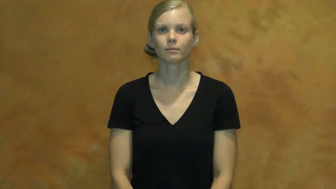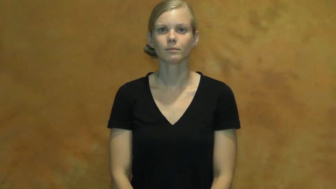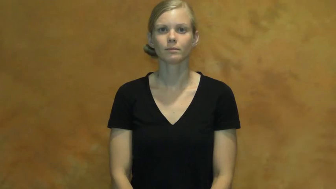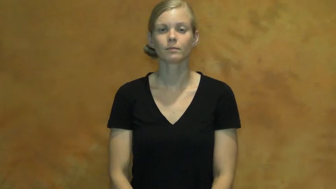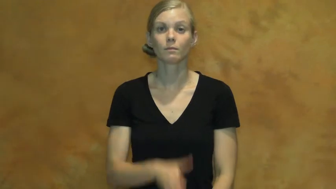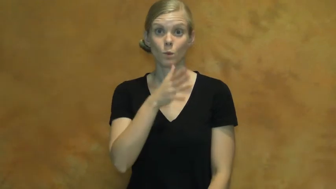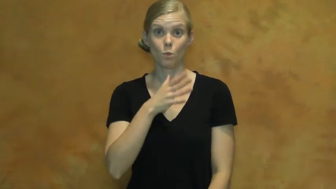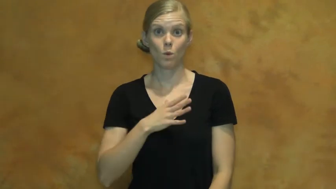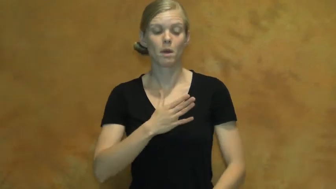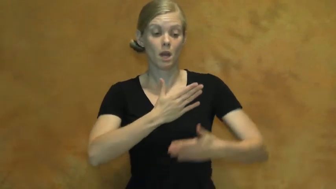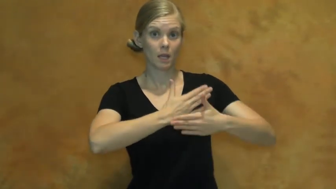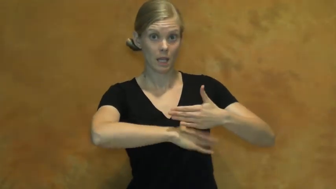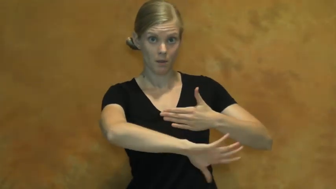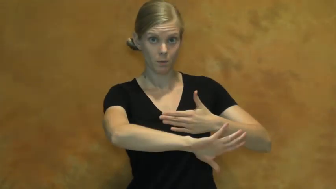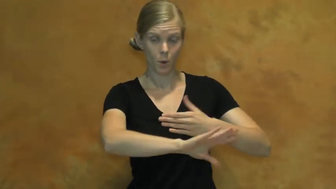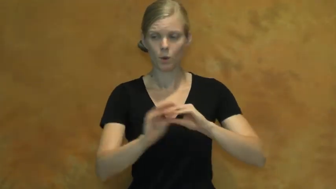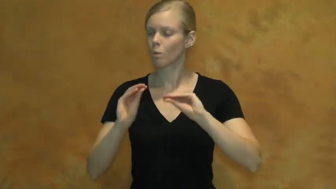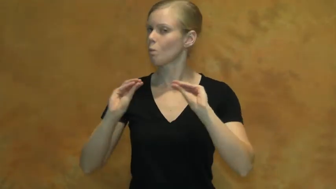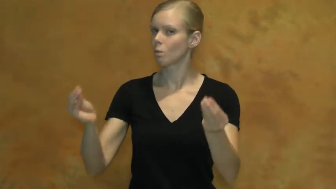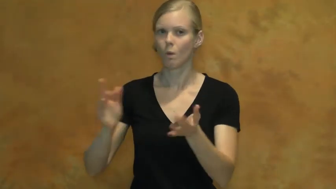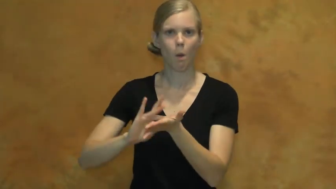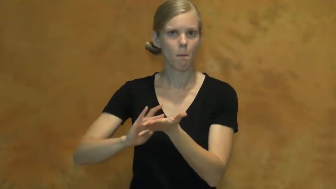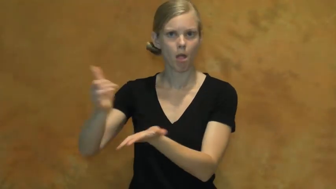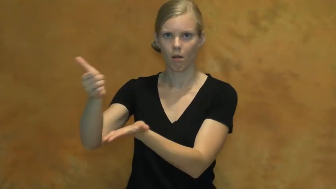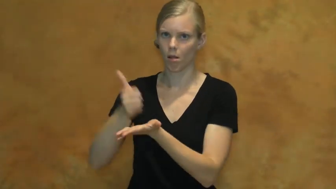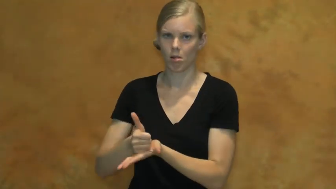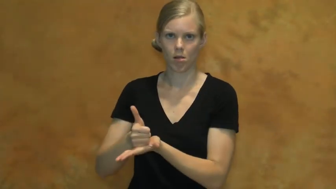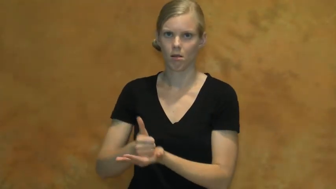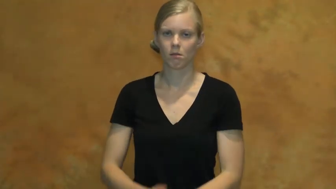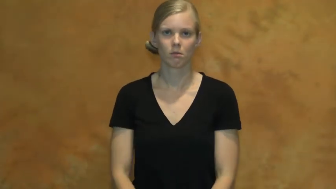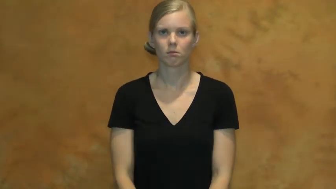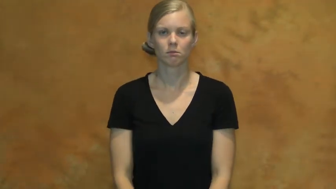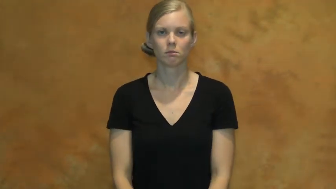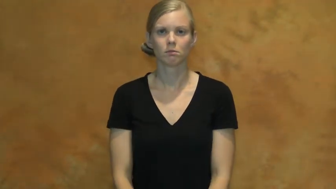natural childbirth